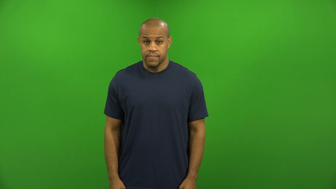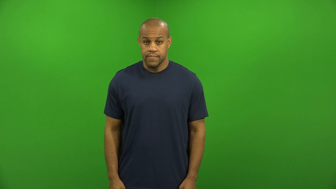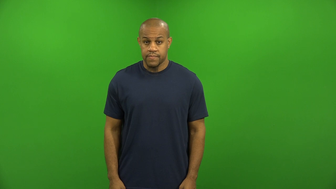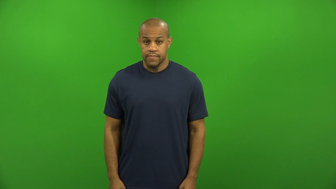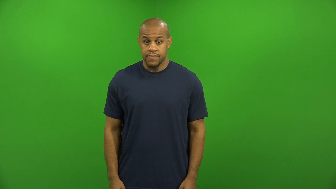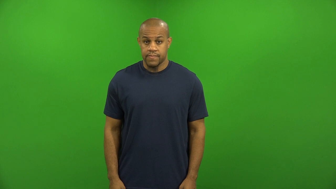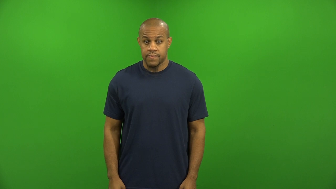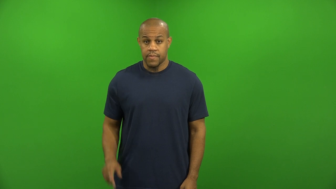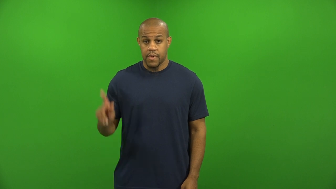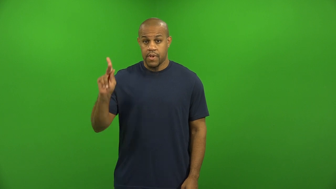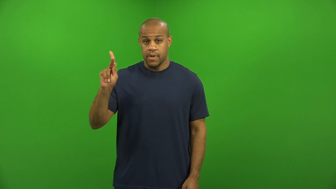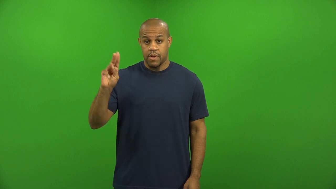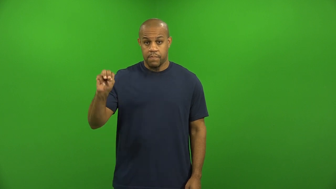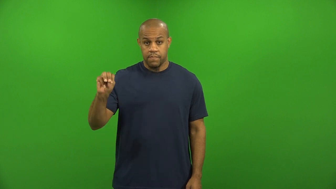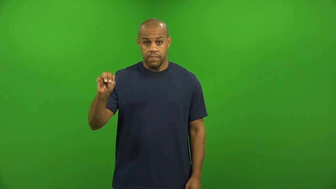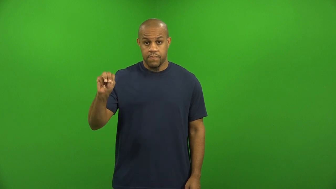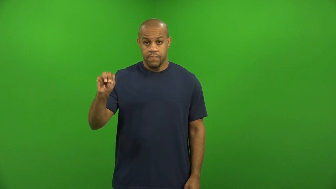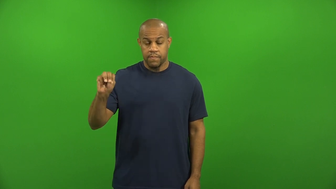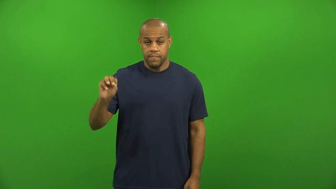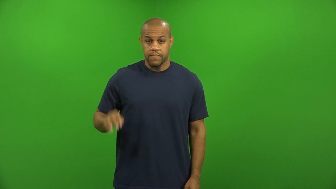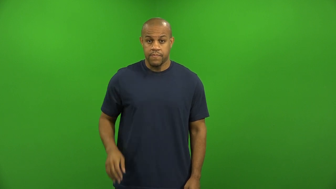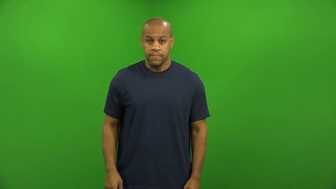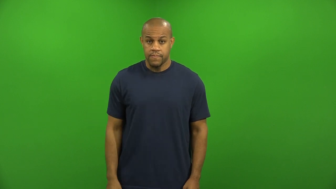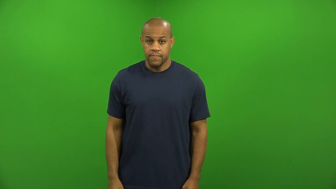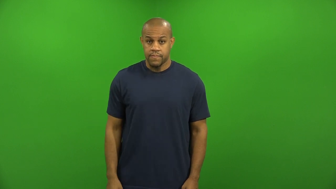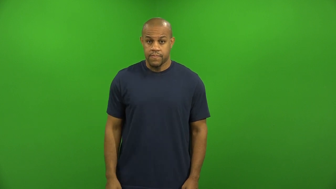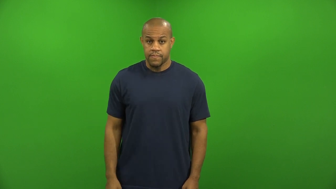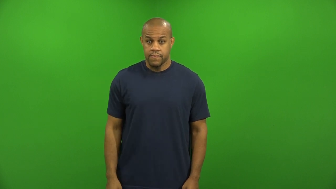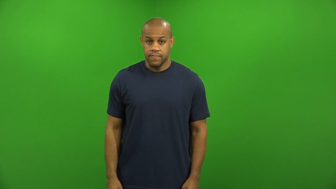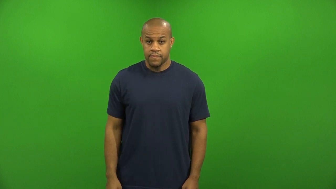Kilometer